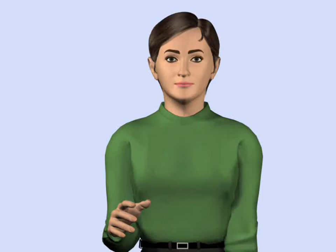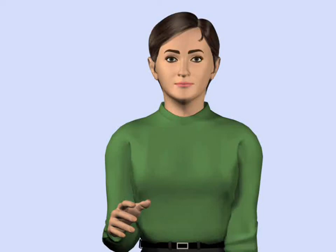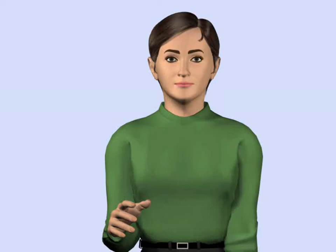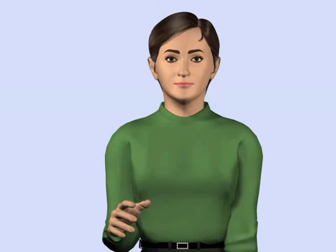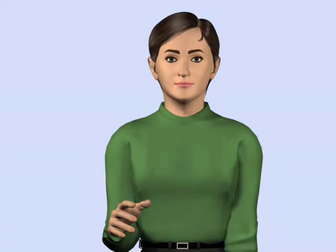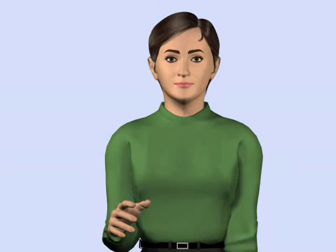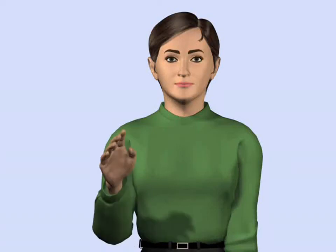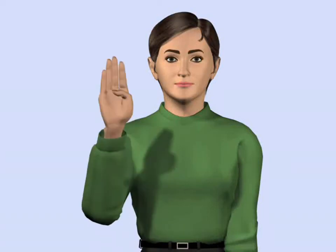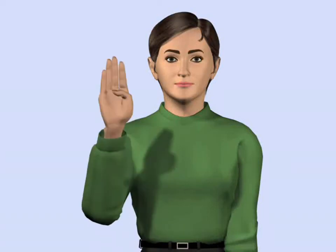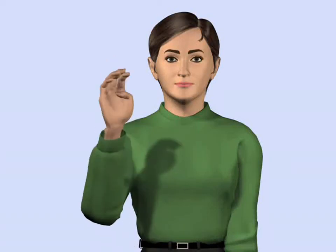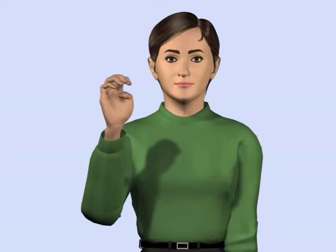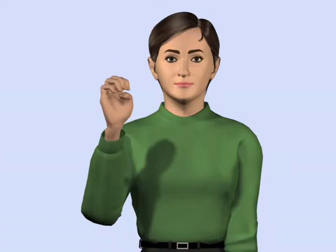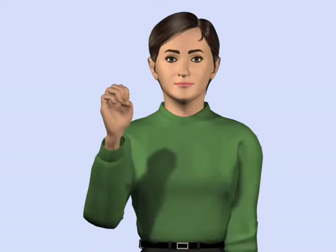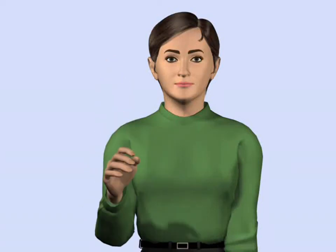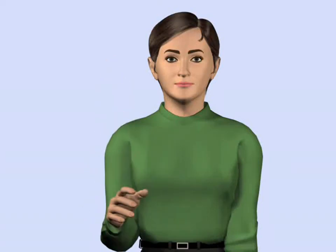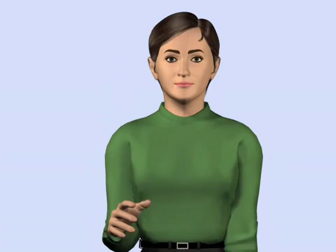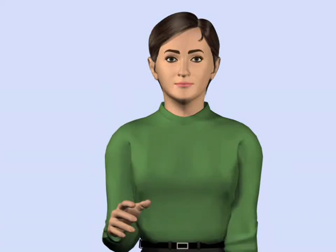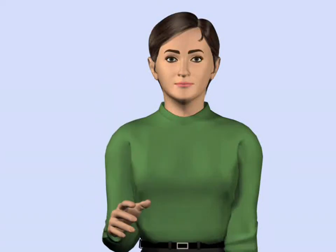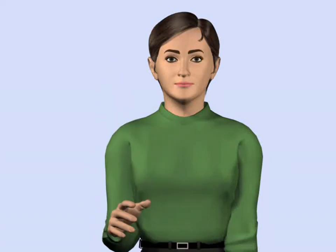beryllium